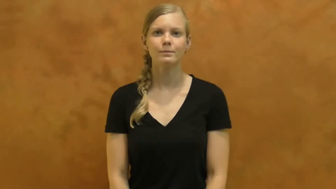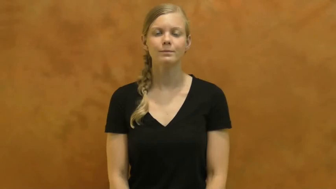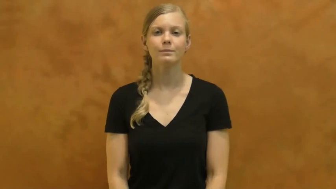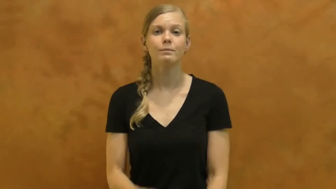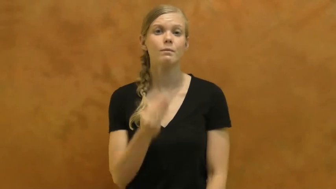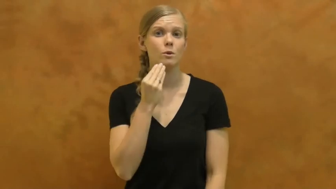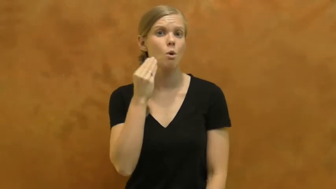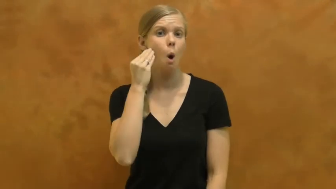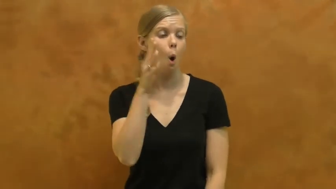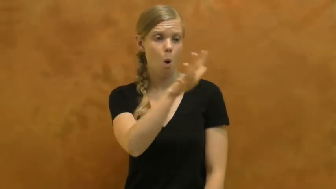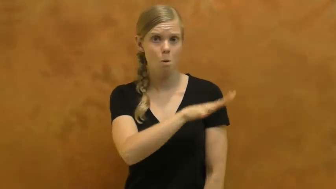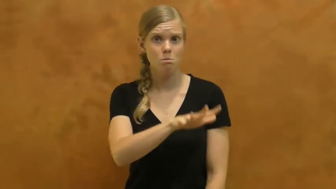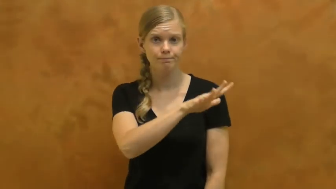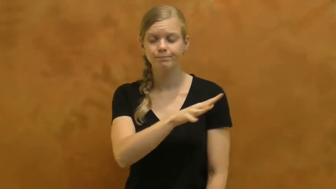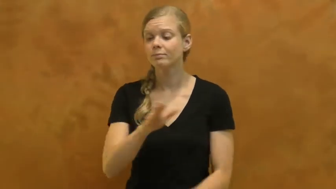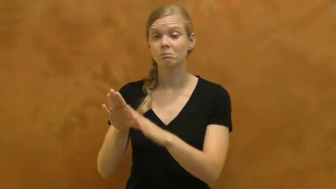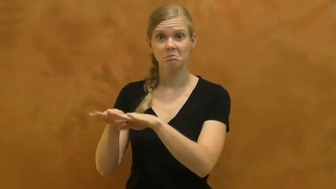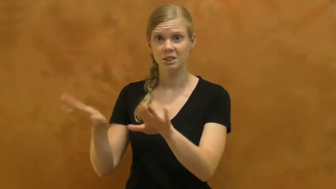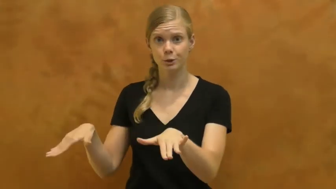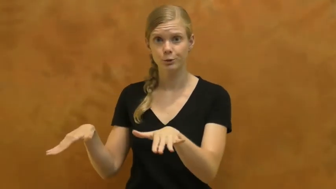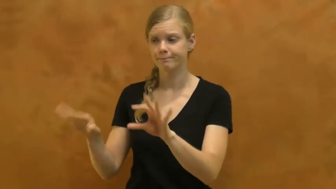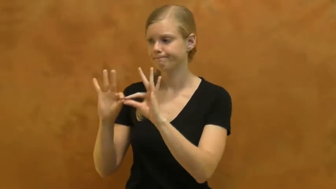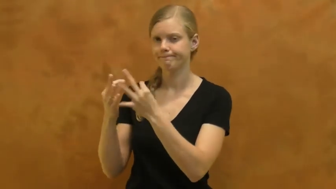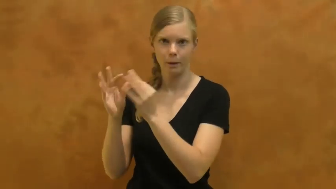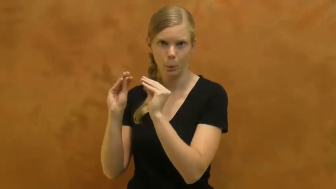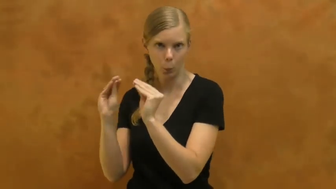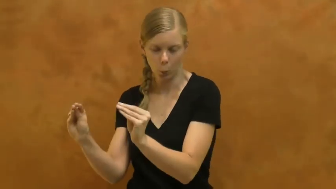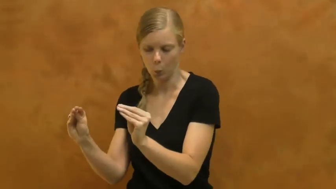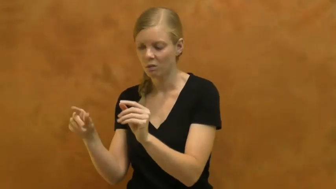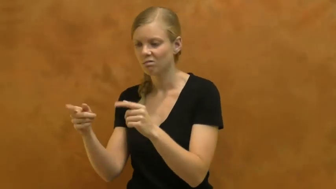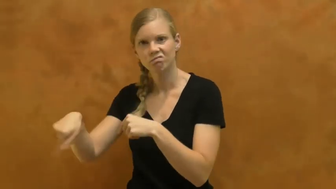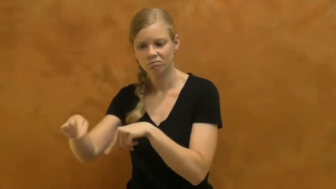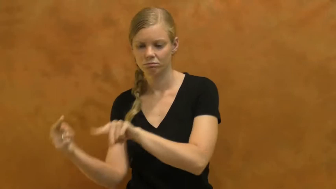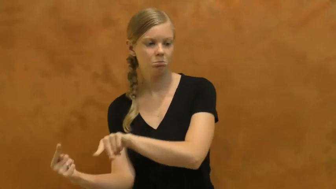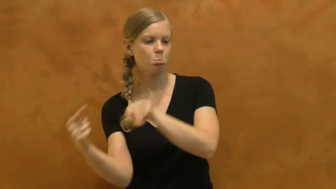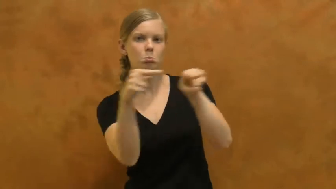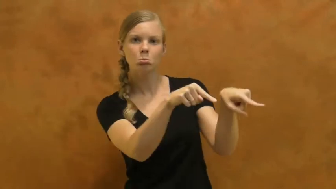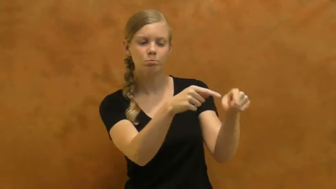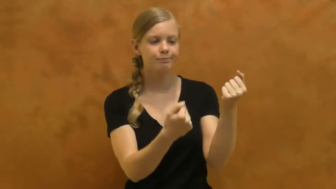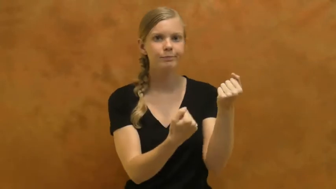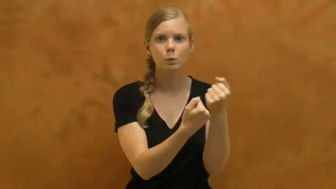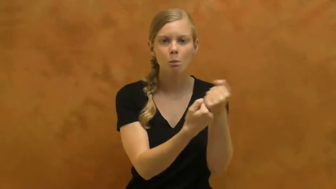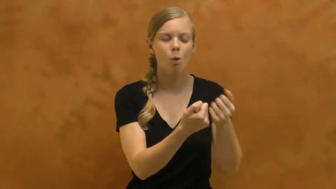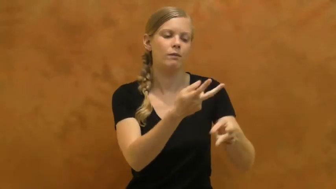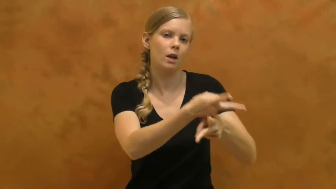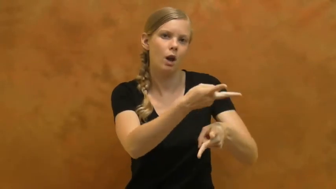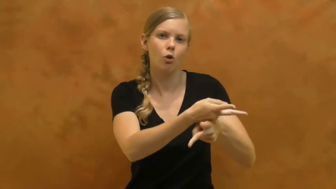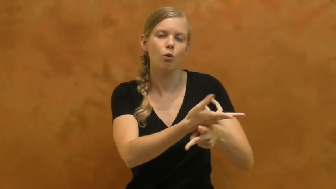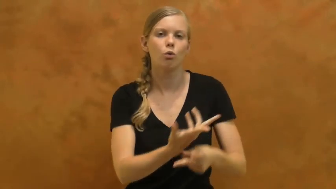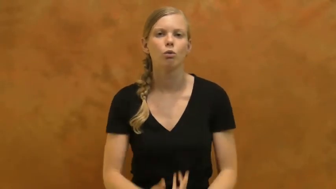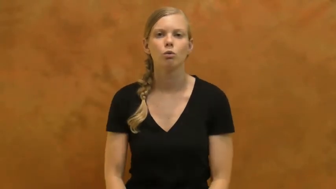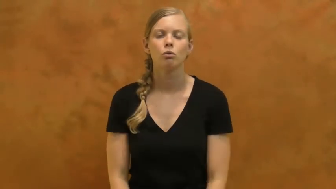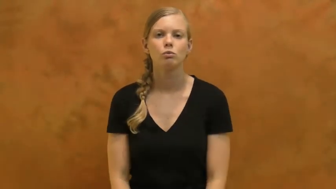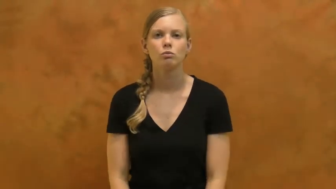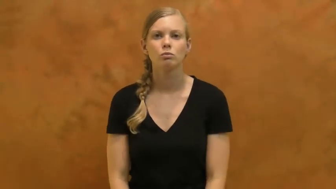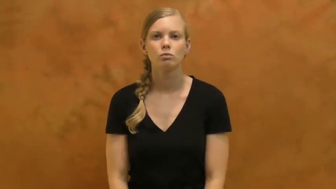children's home